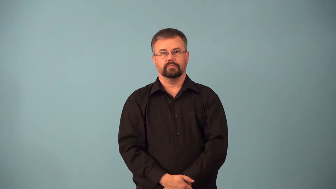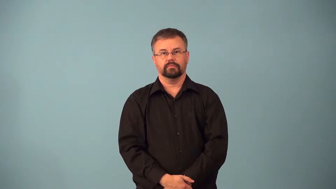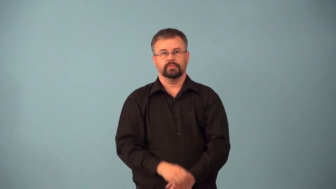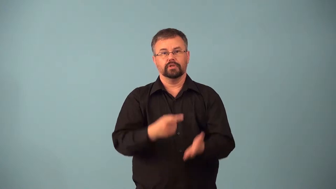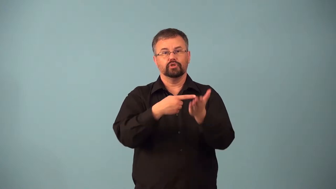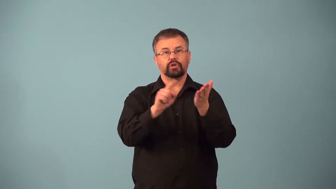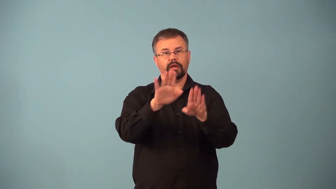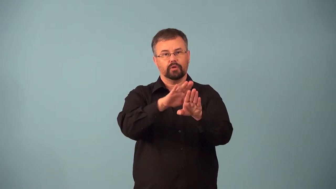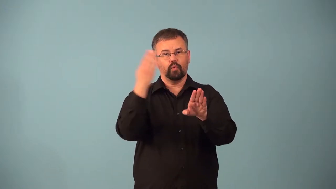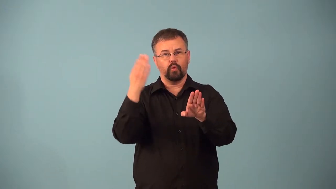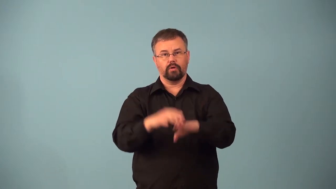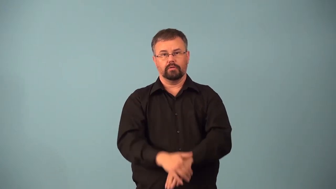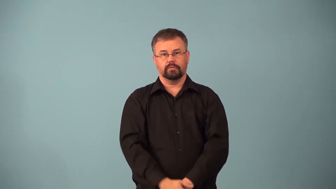answer,get-door